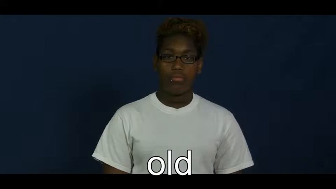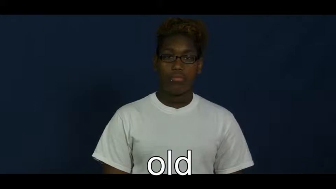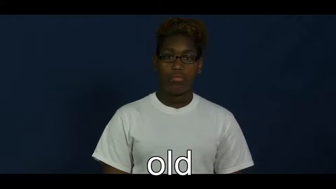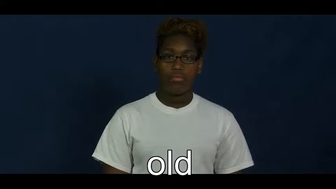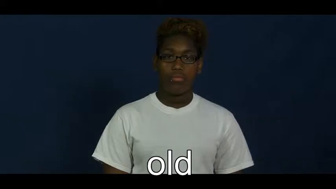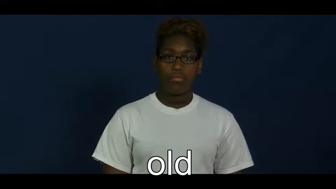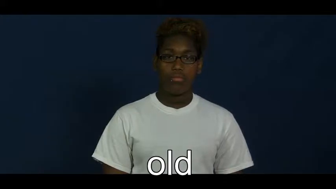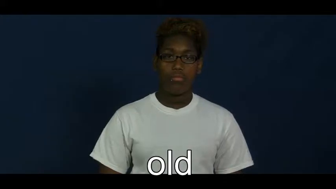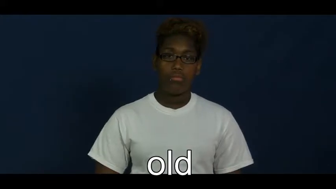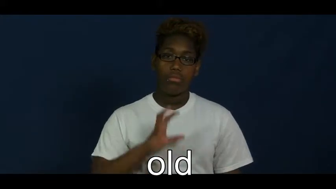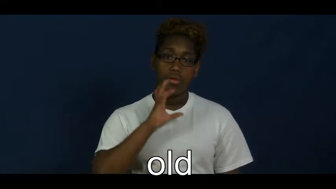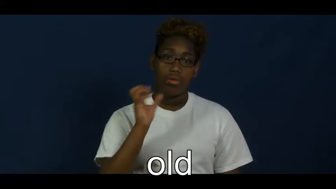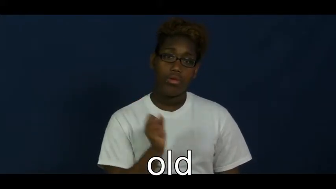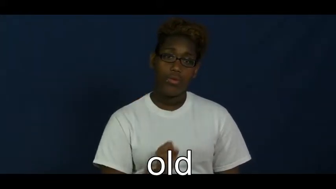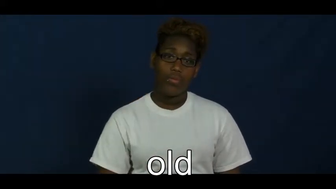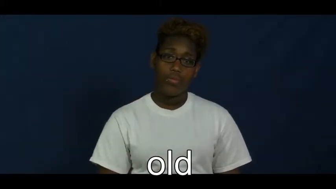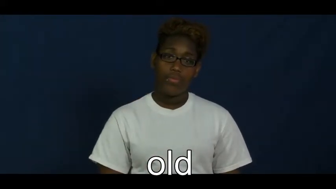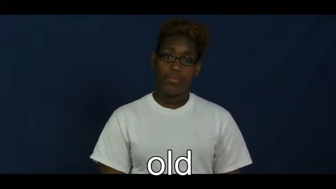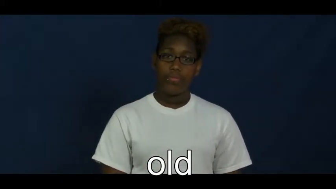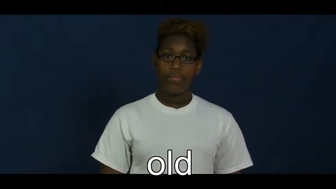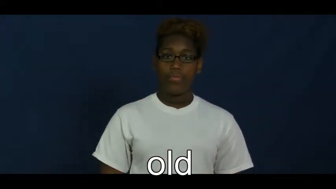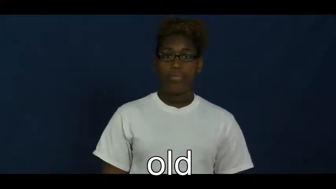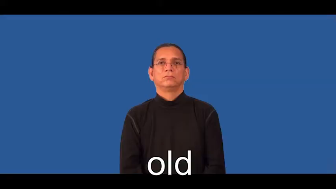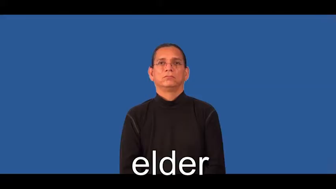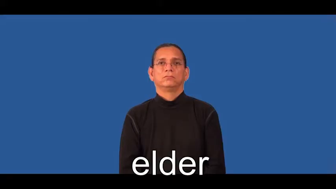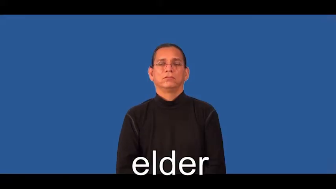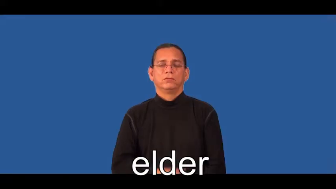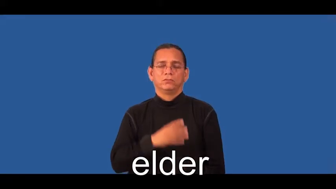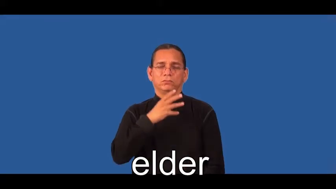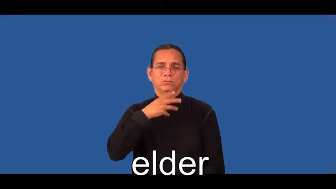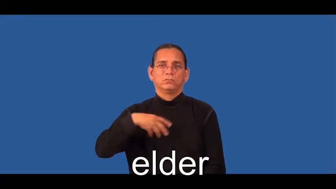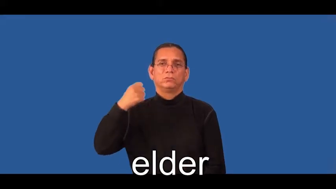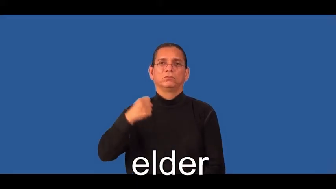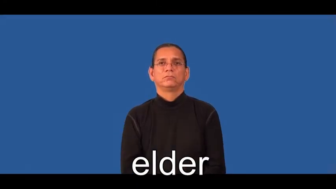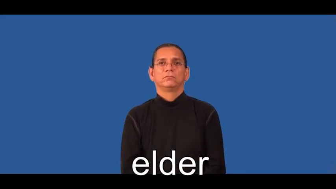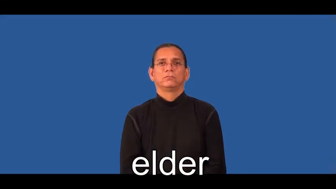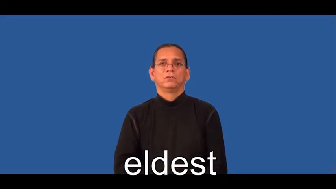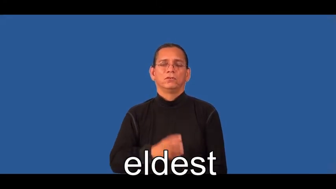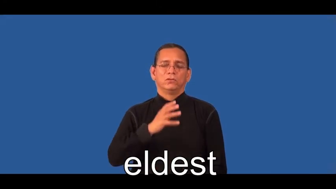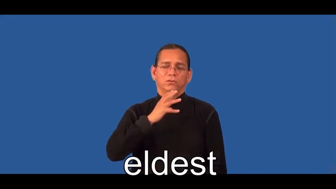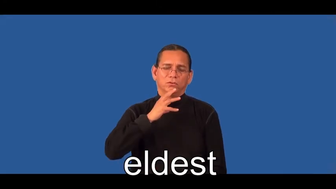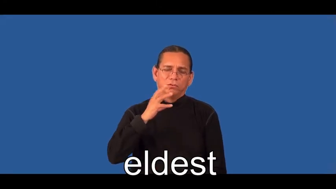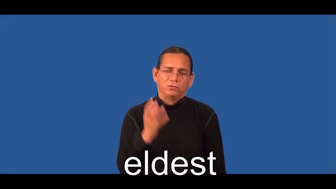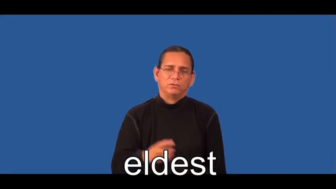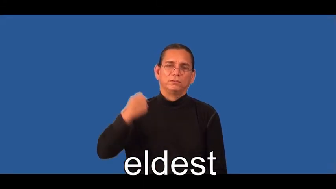elder,eldest